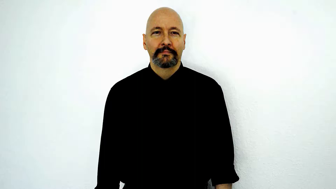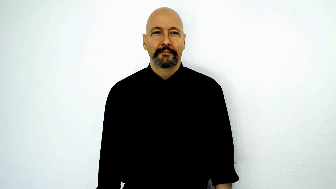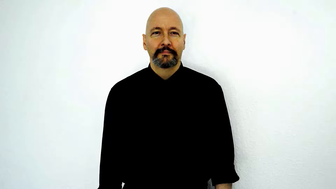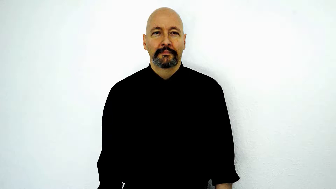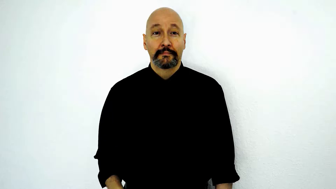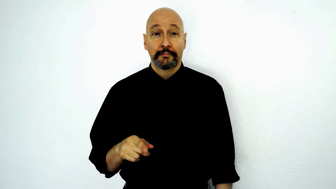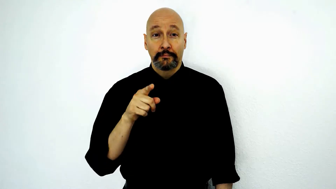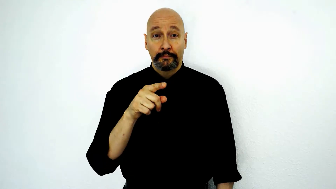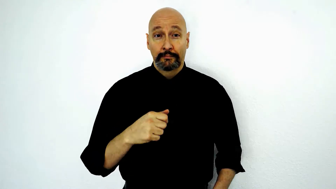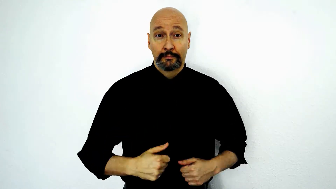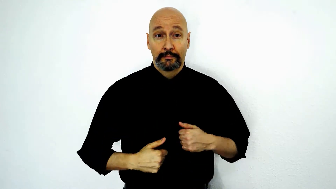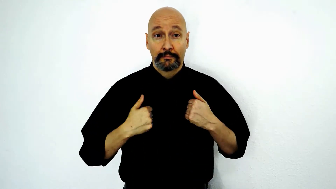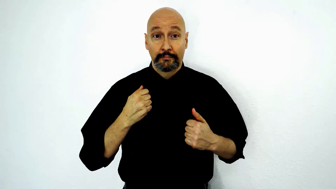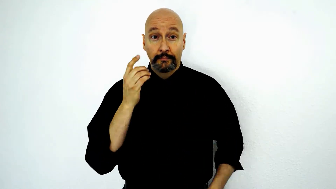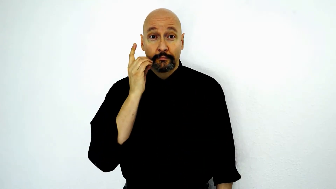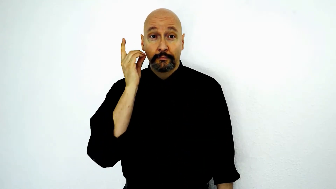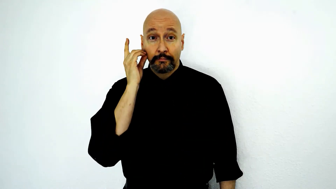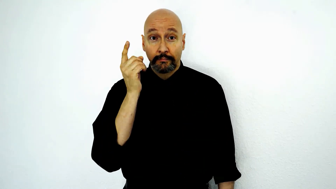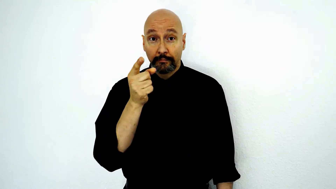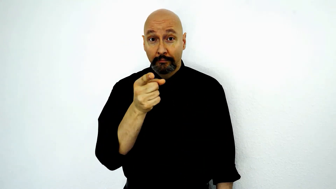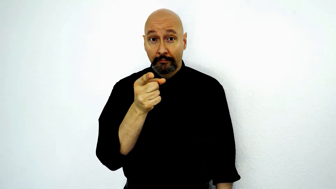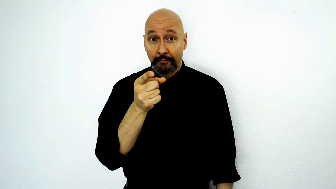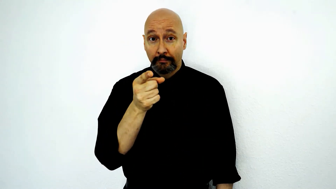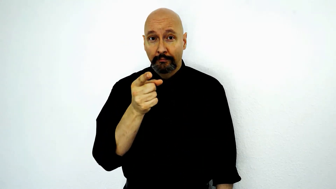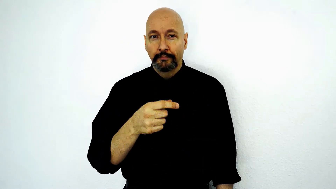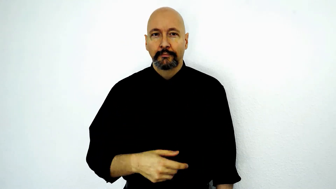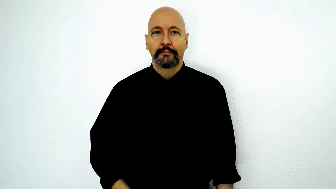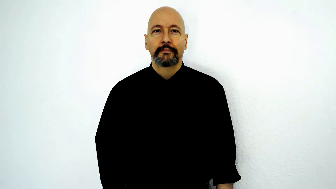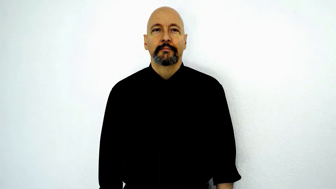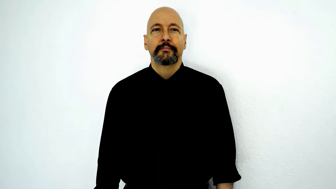YOU LIVE DORM do-YOU?